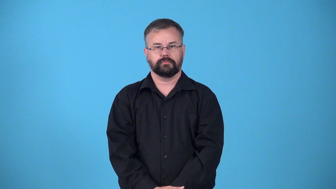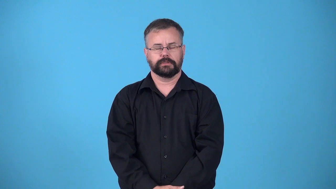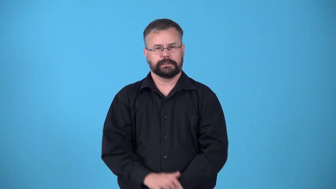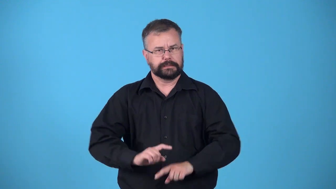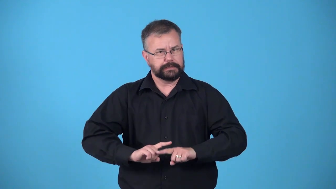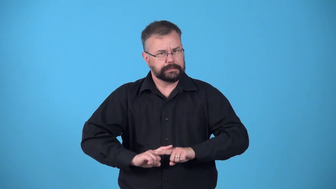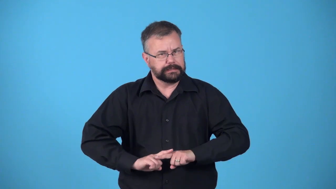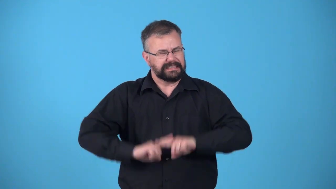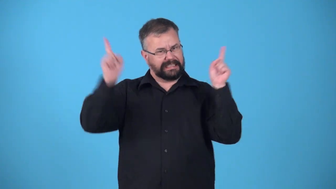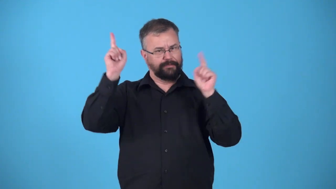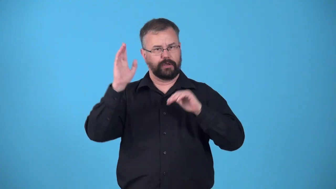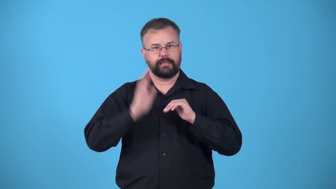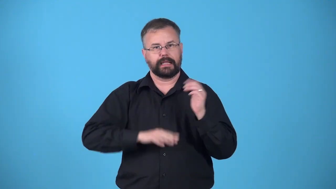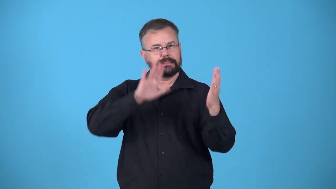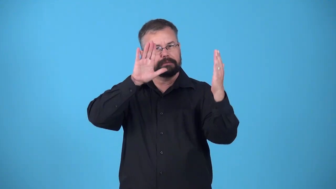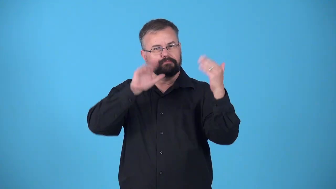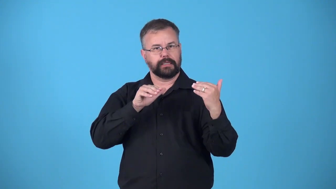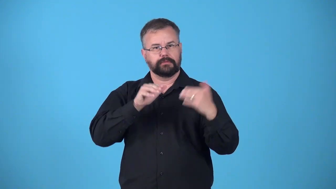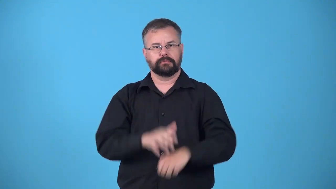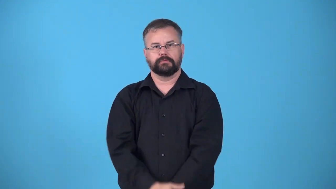far cry